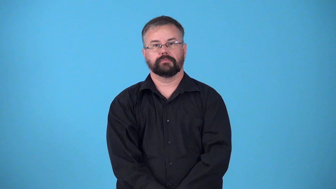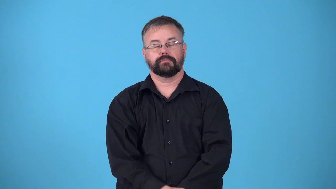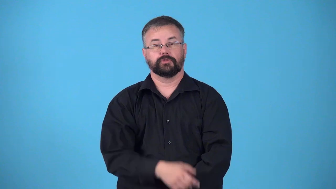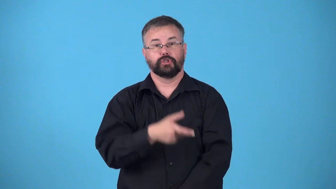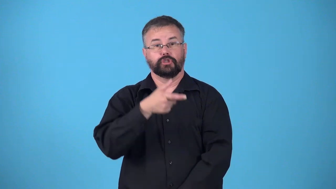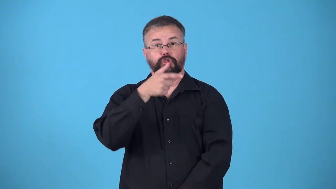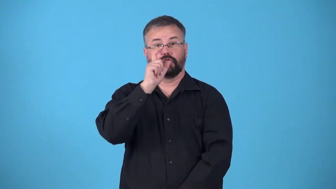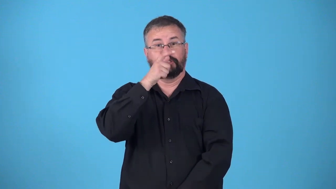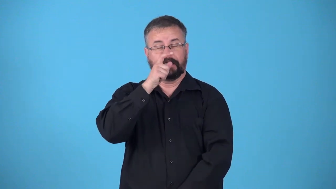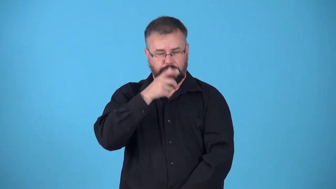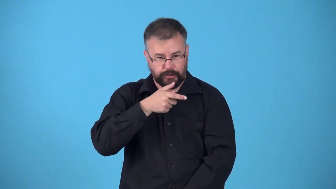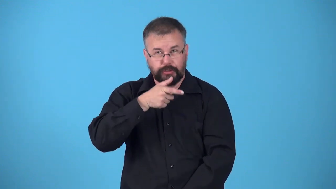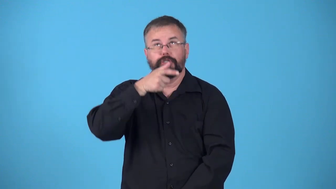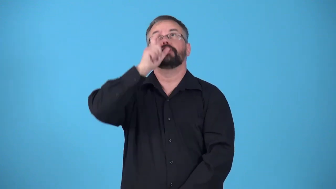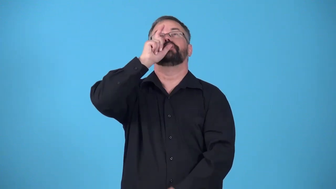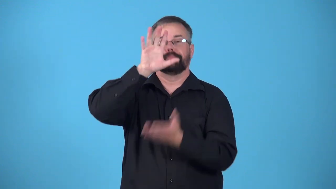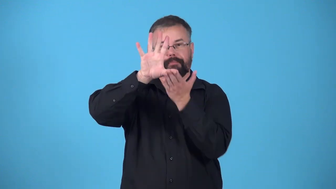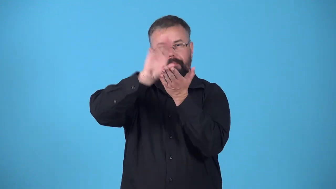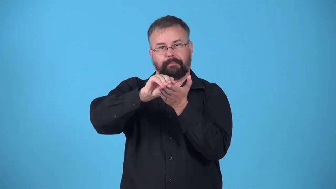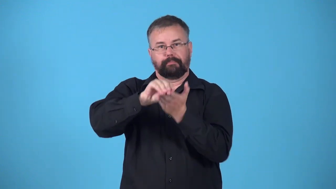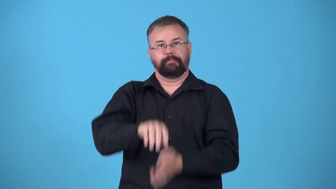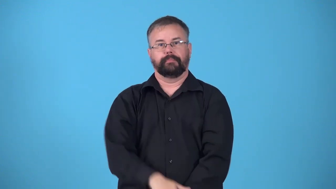drink up-drink